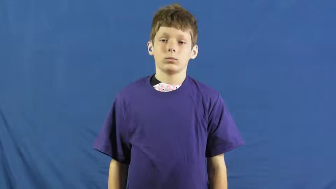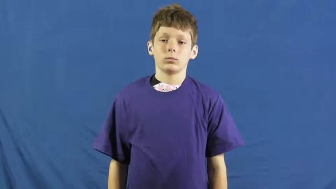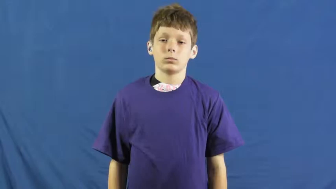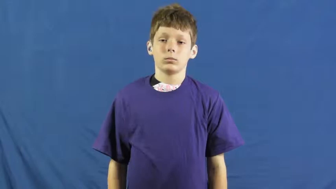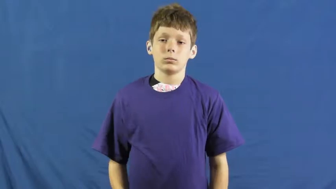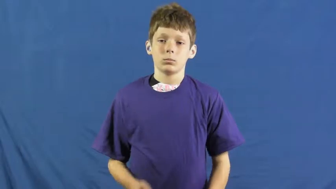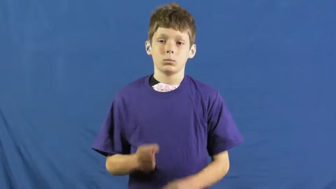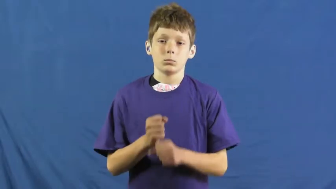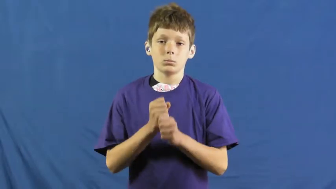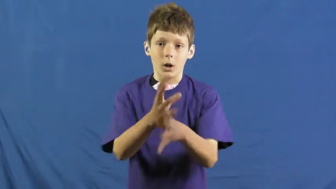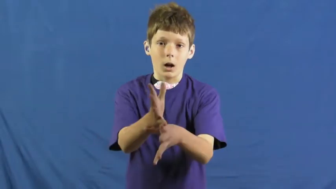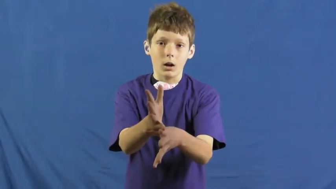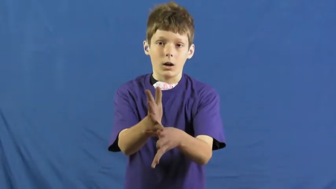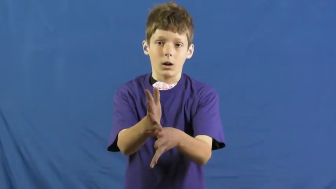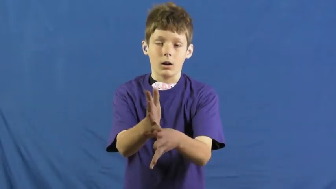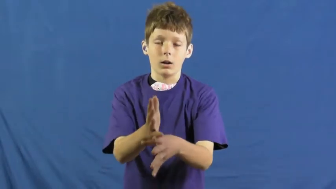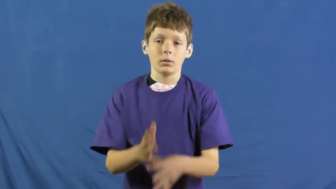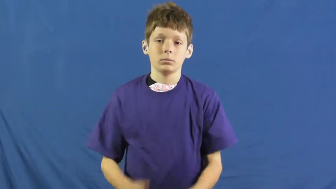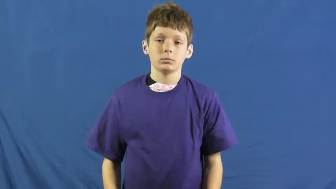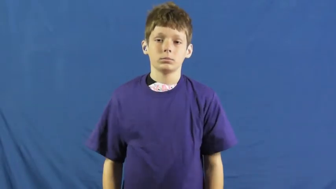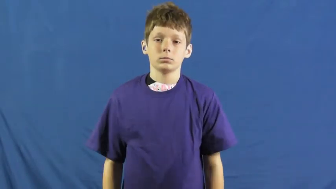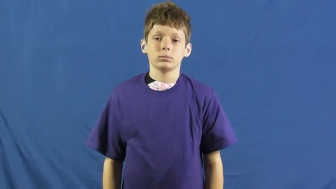dump on